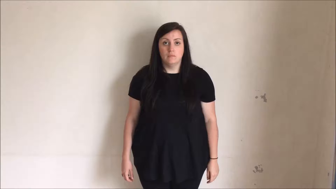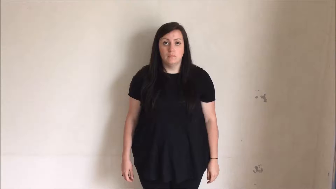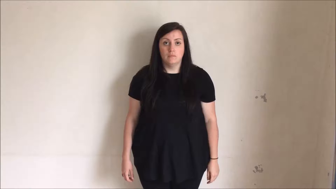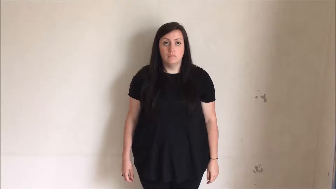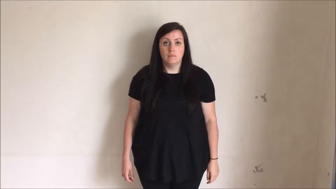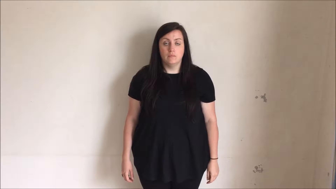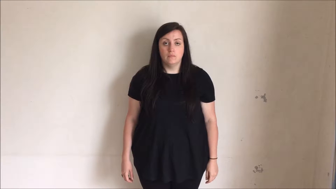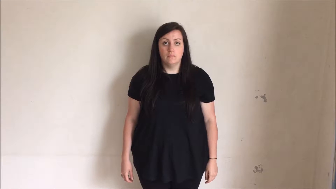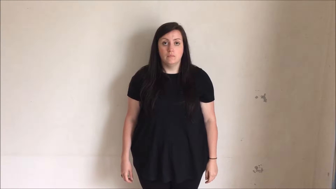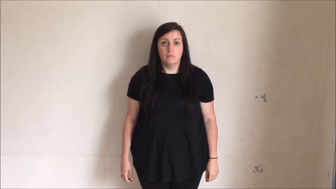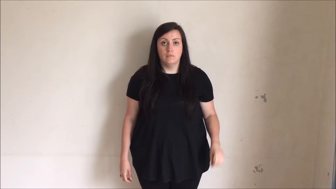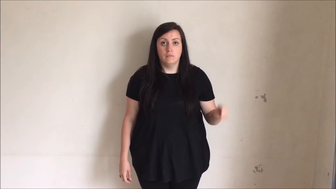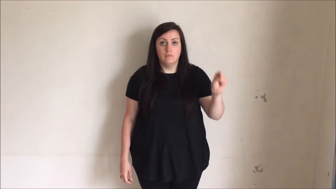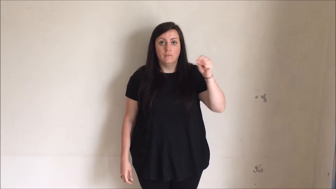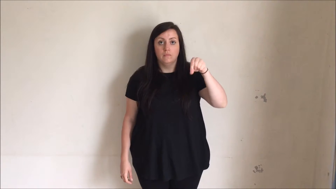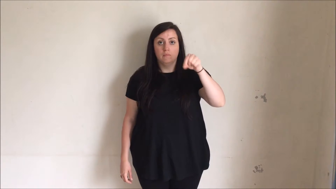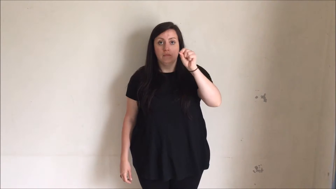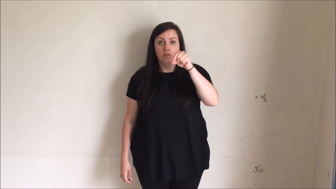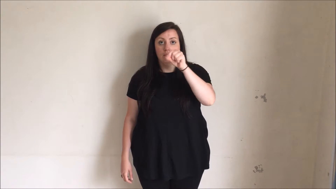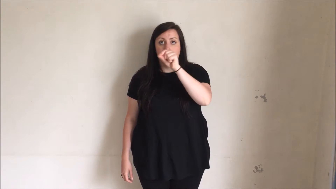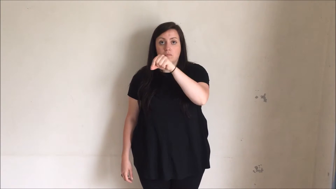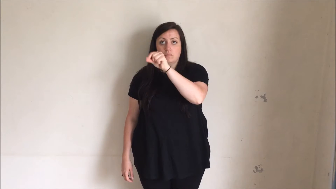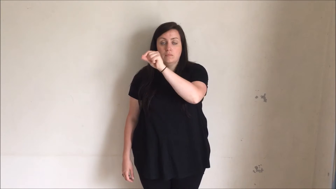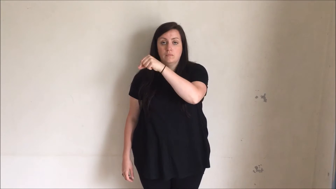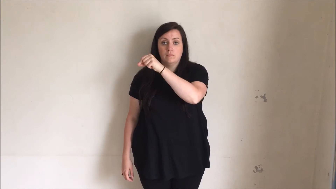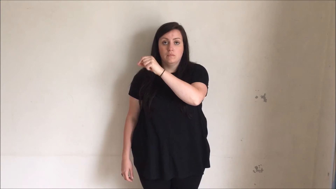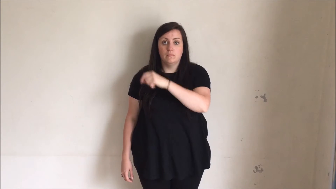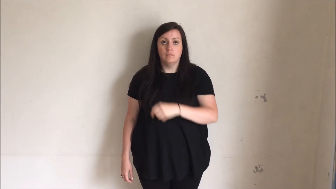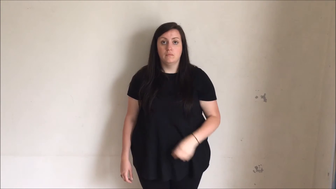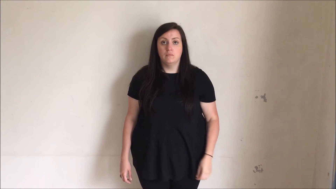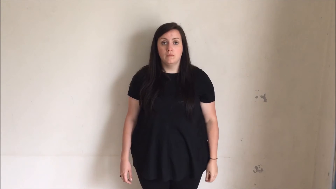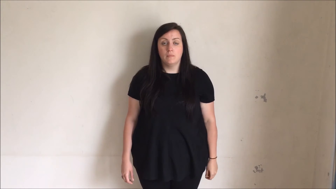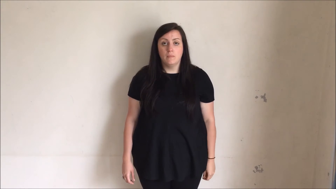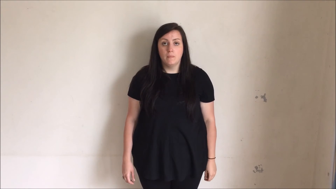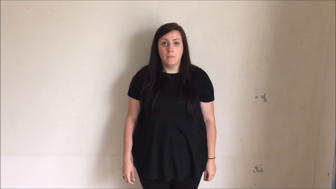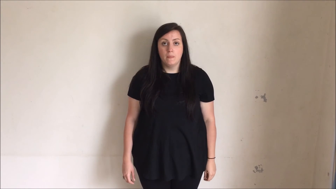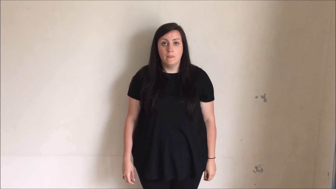to write